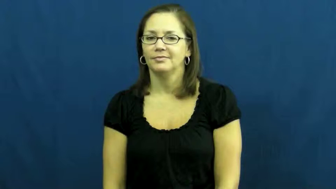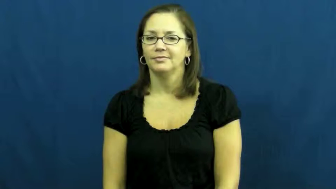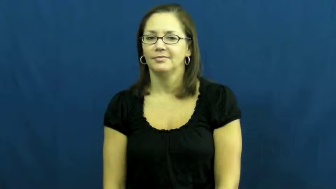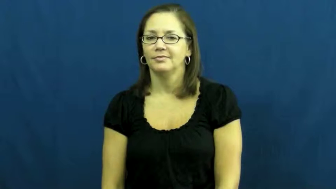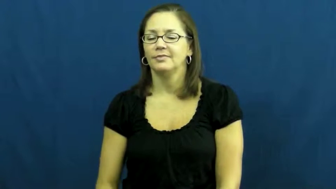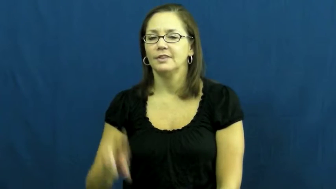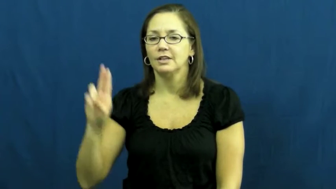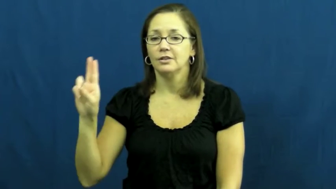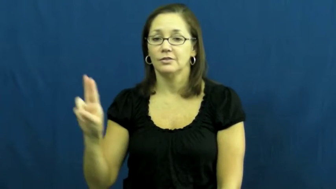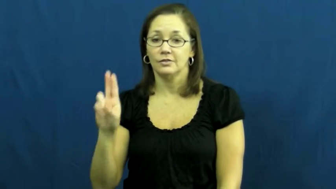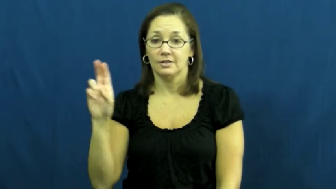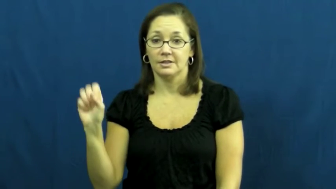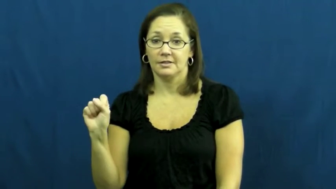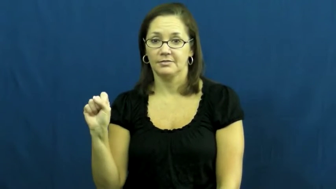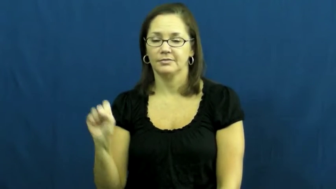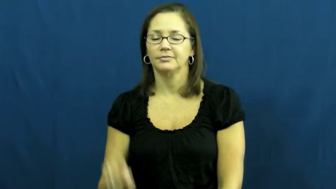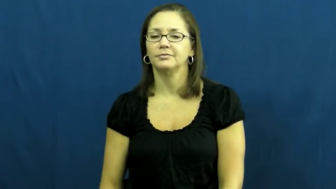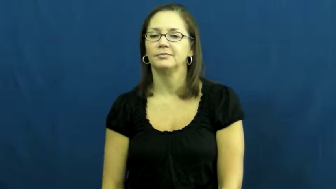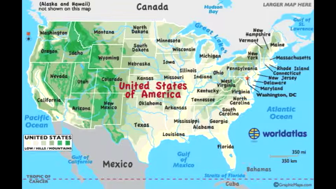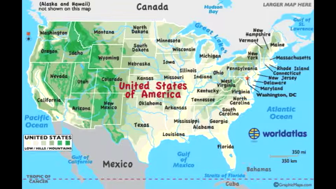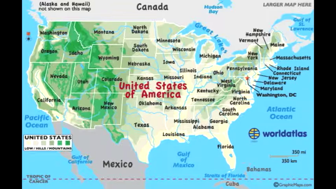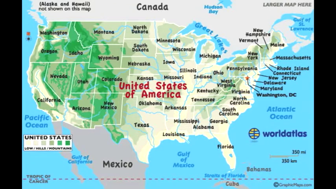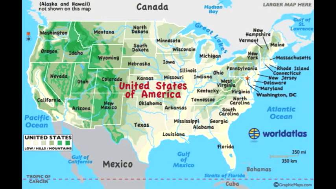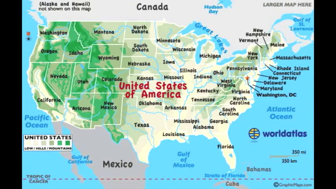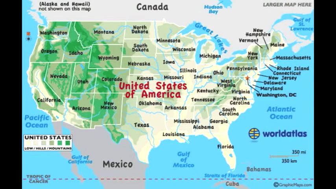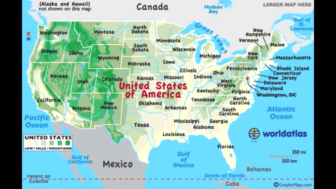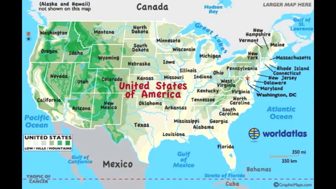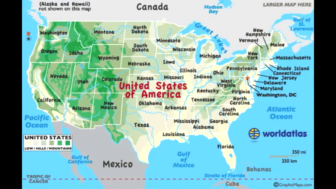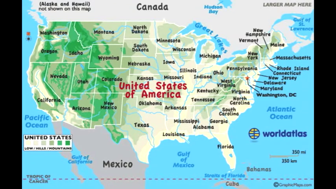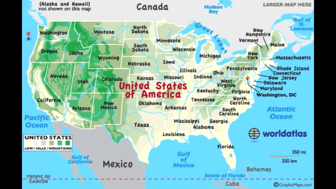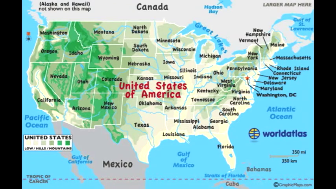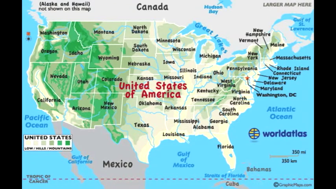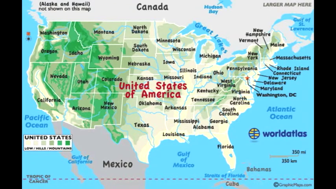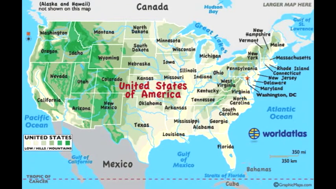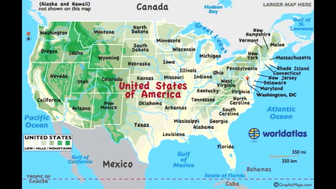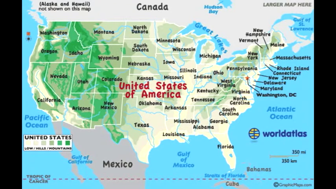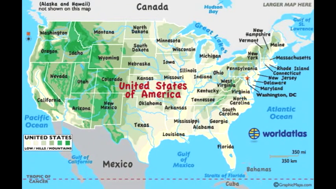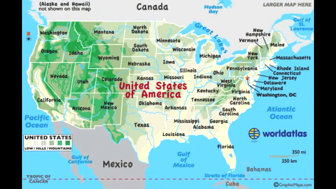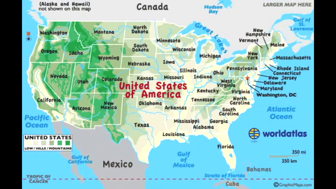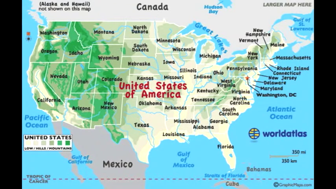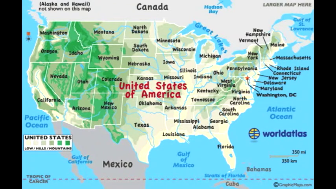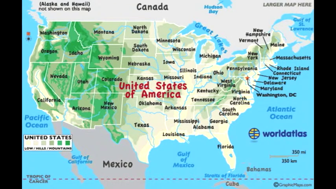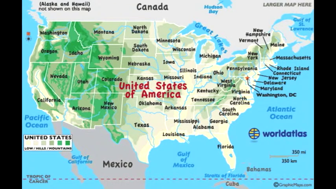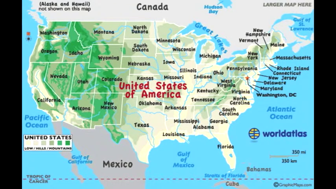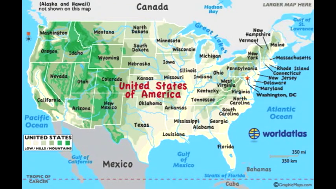united states